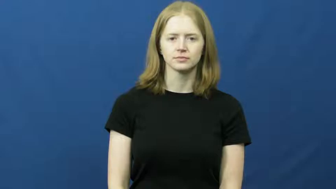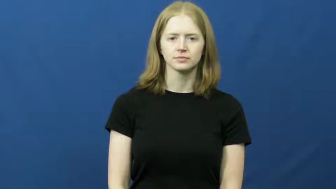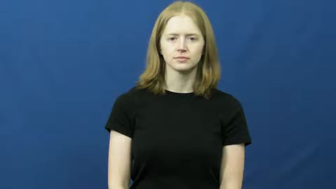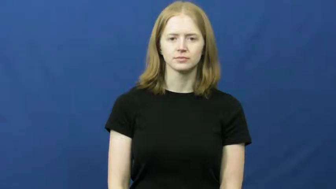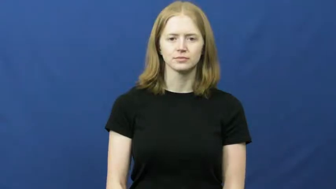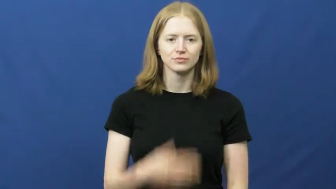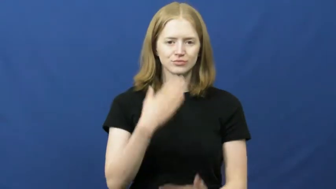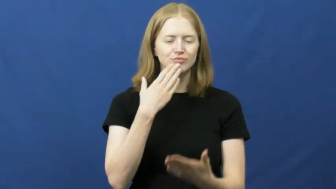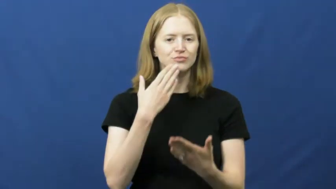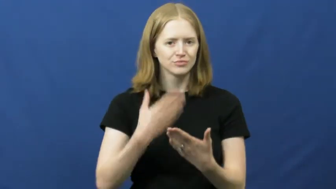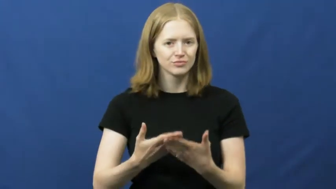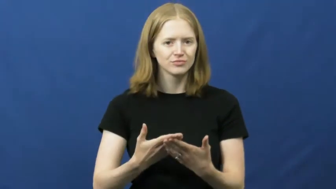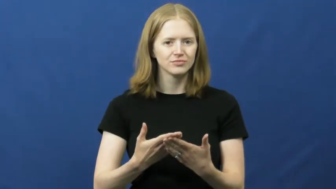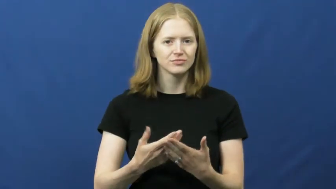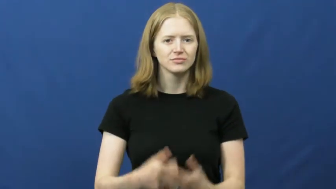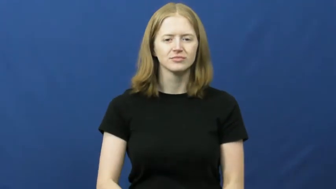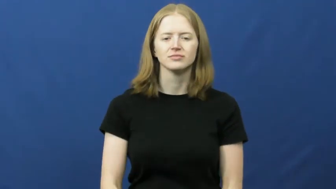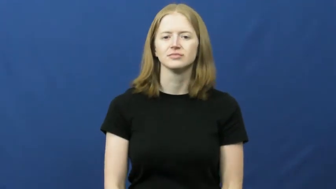good